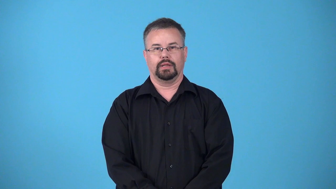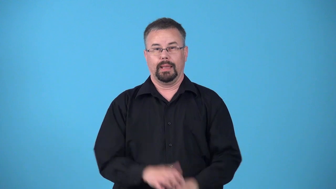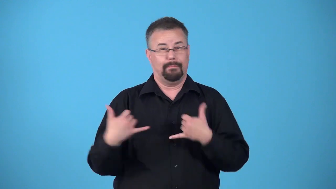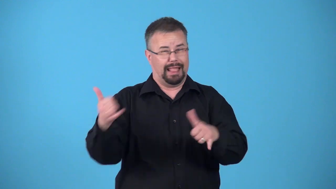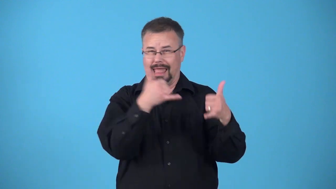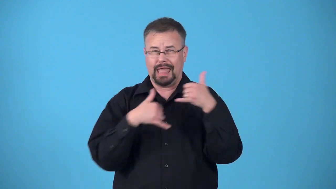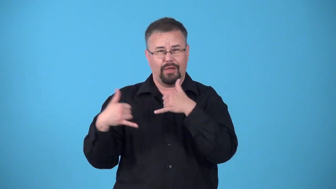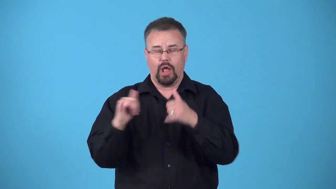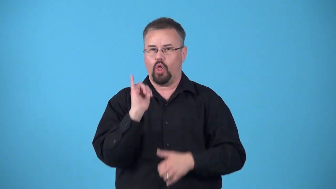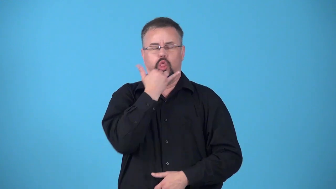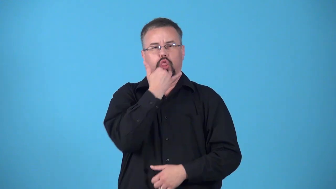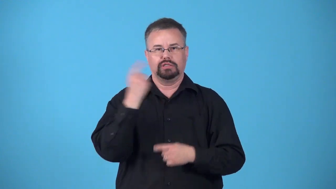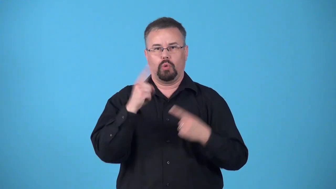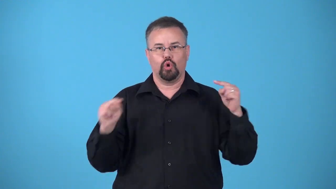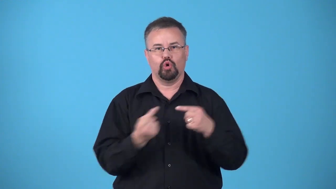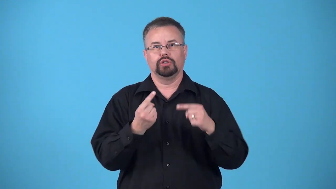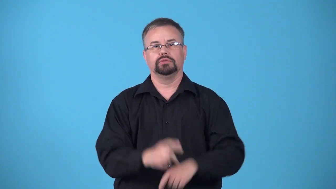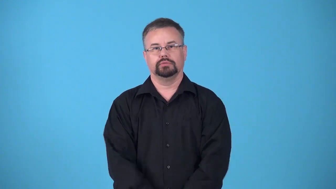it's all fun and games until someone loses an eye